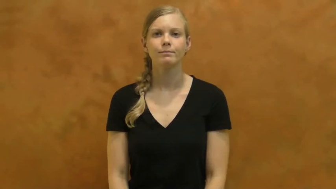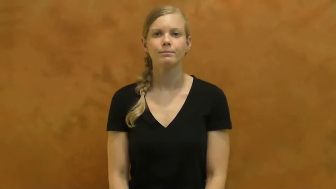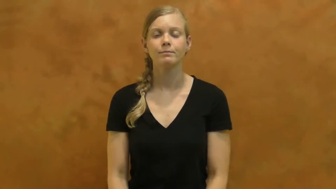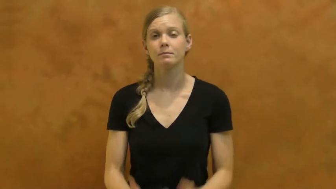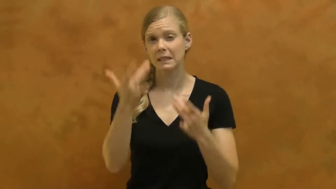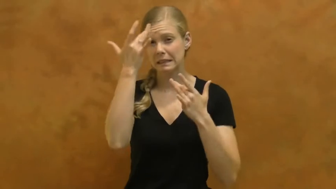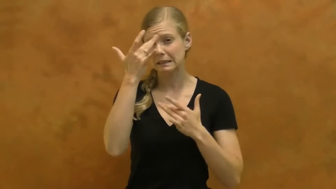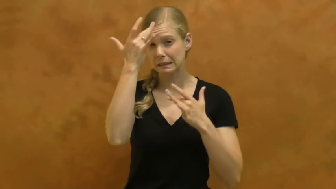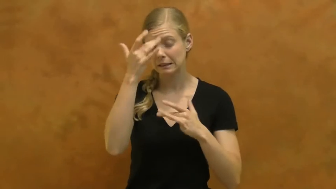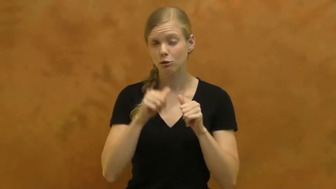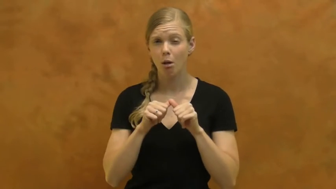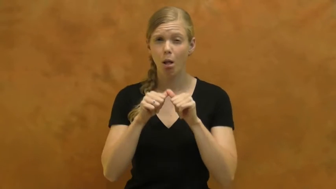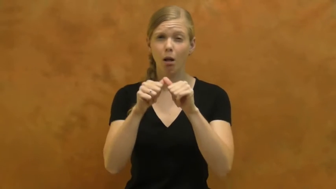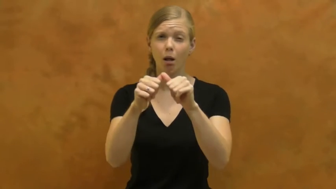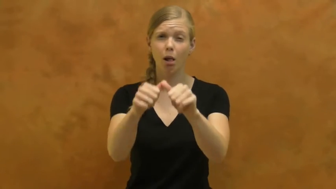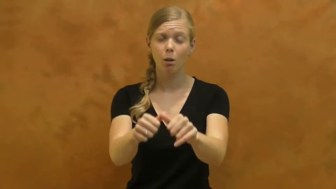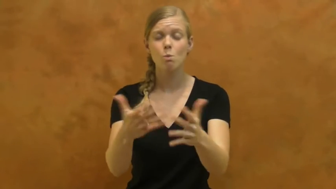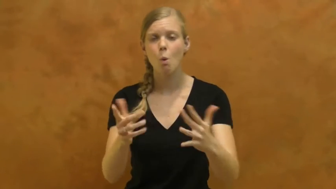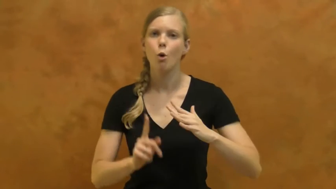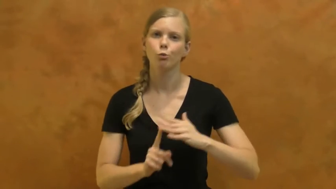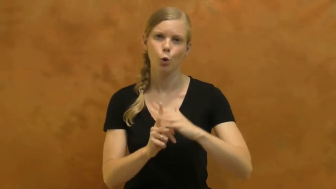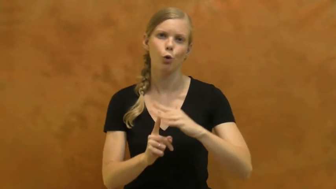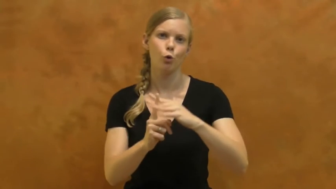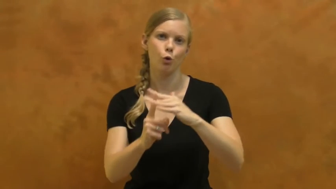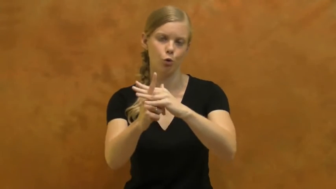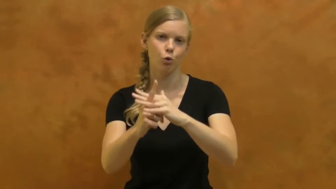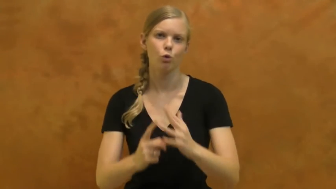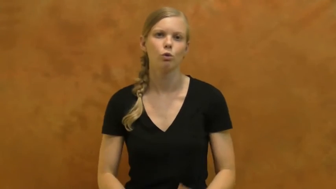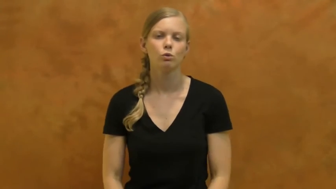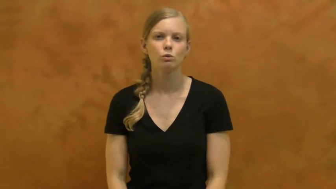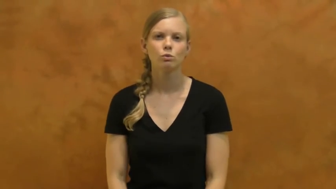chronic illness